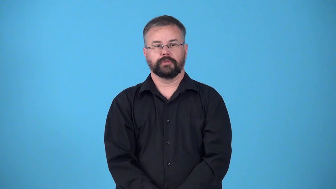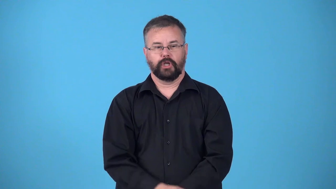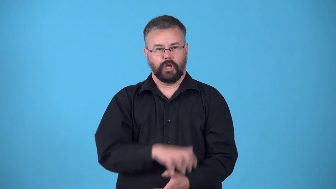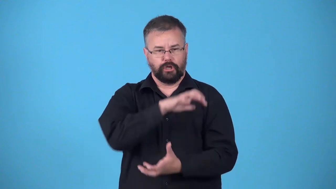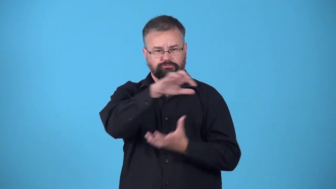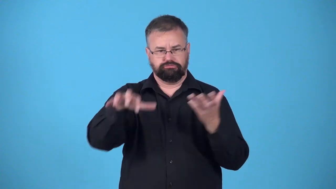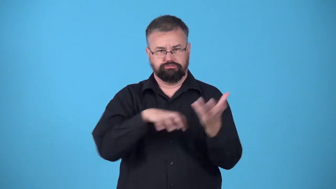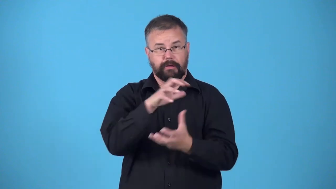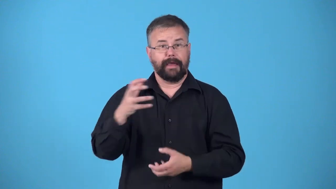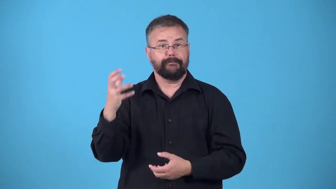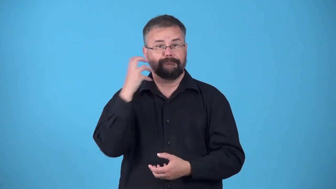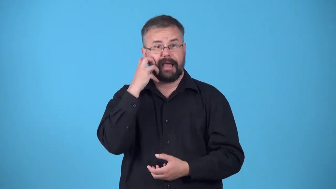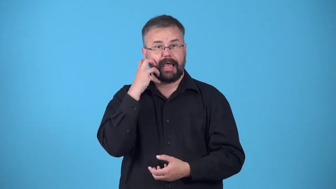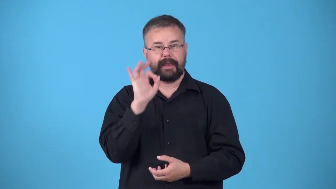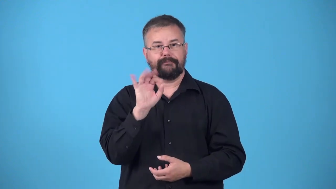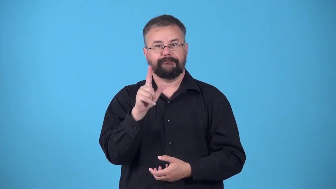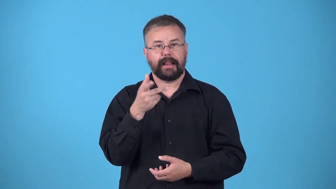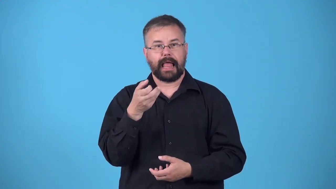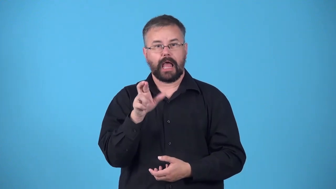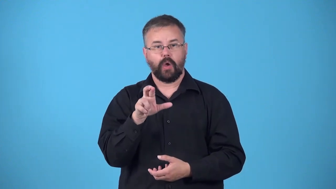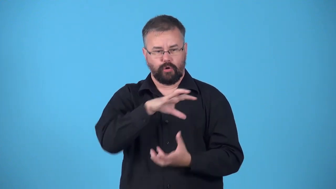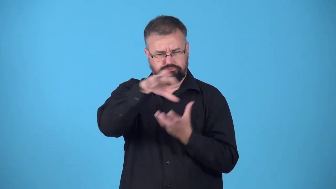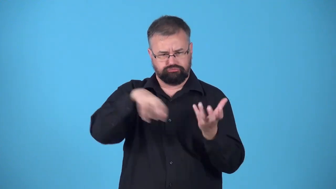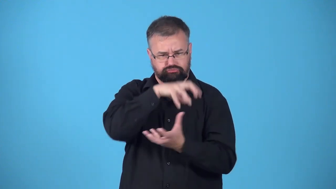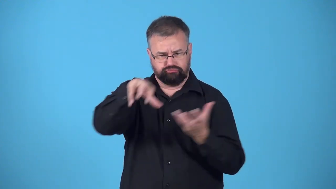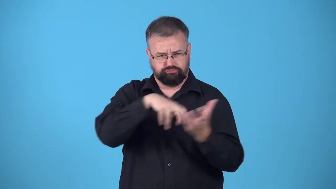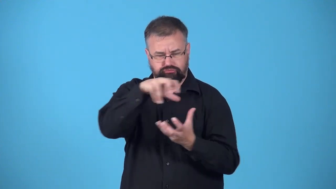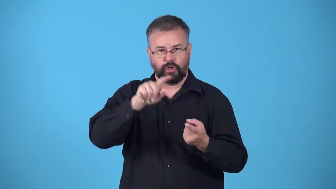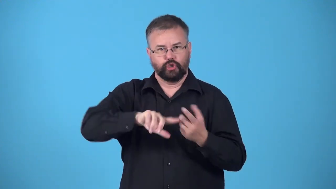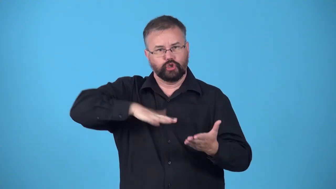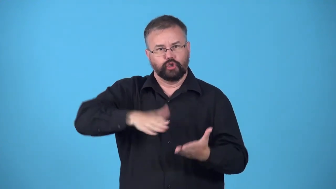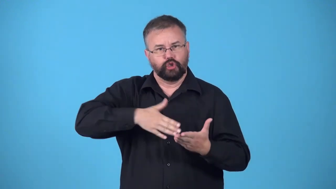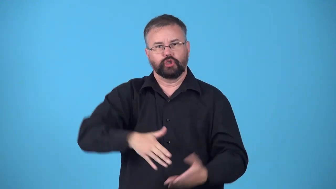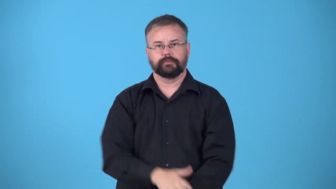cut in